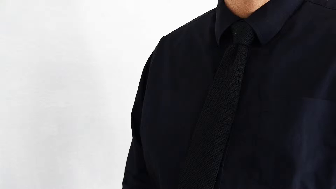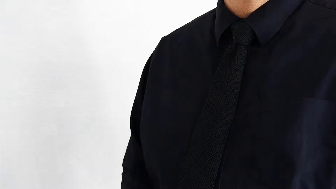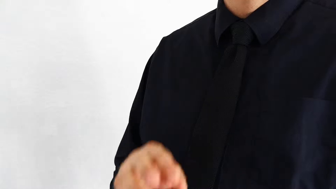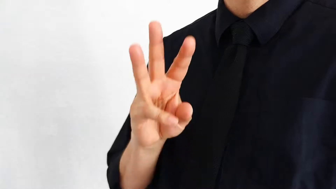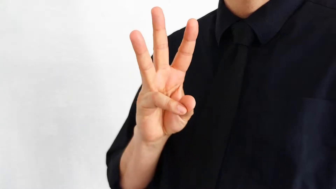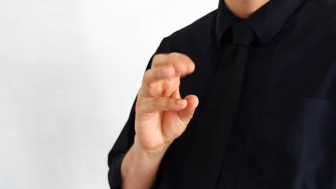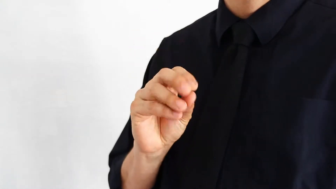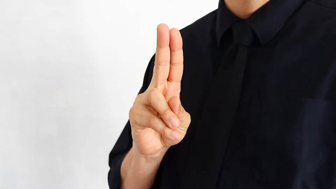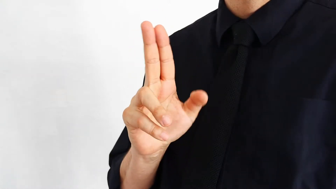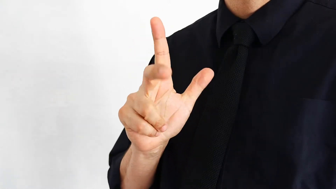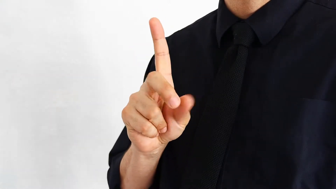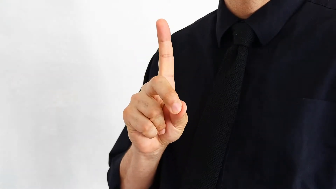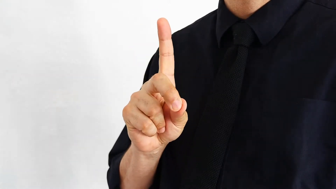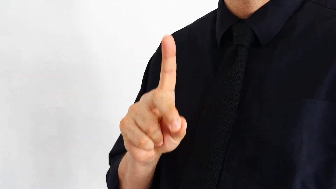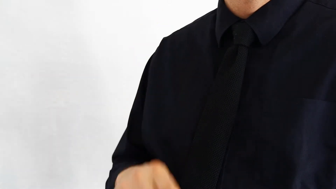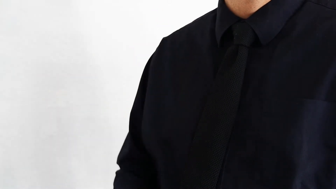W-O-U-L-D